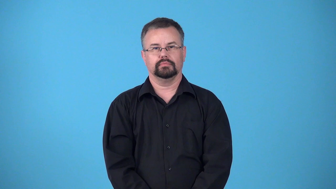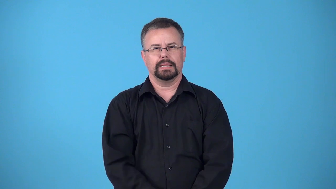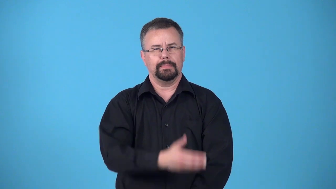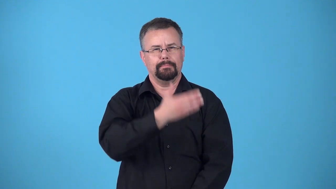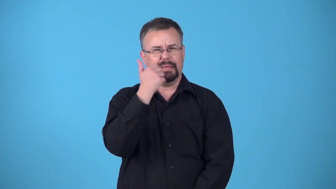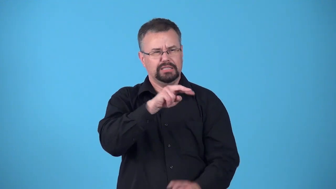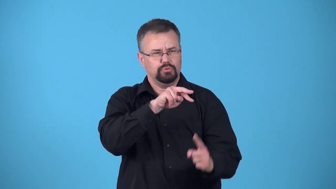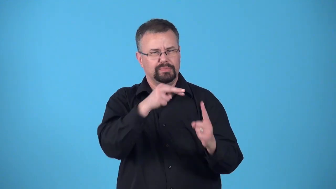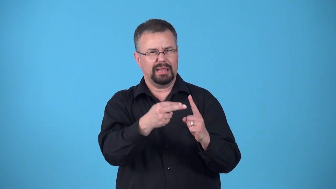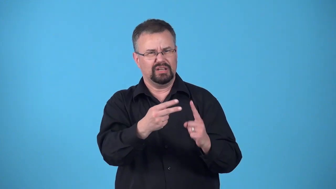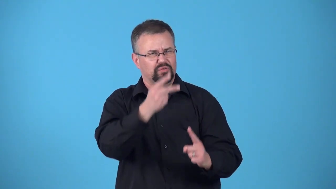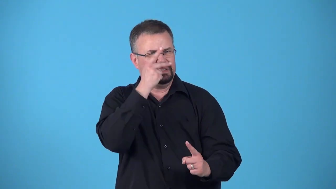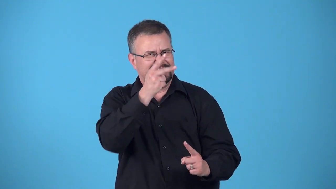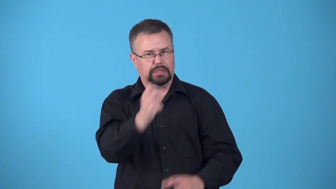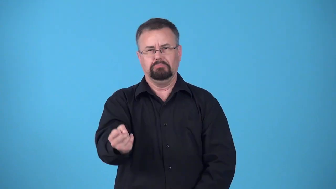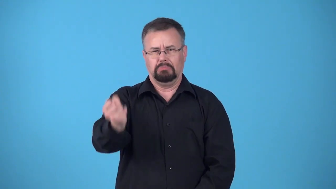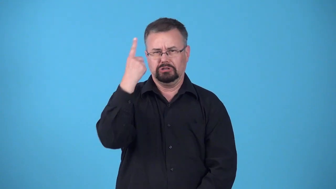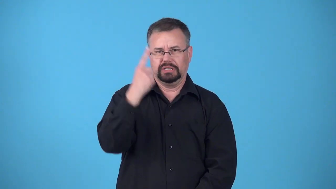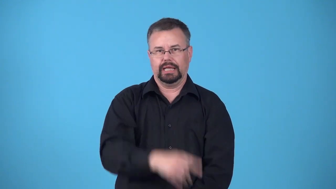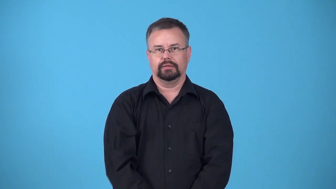sitting in the catbird seat